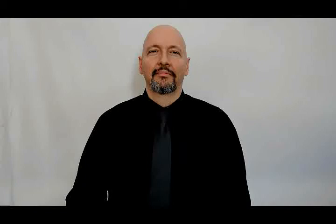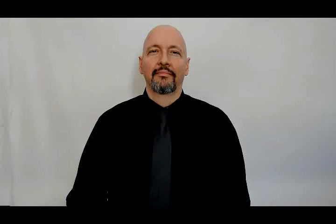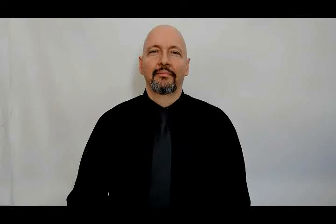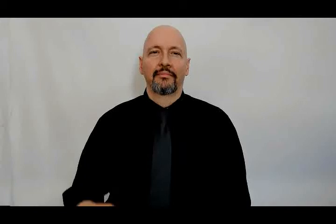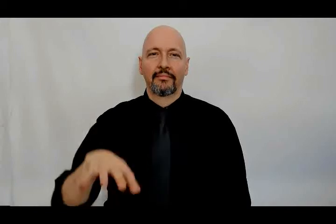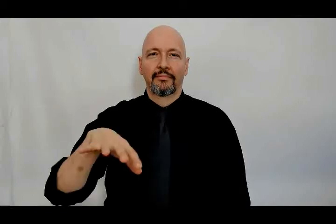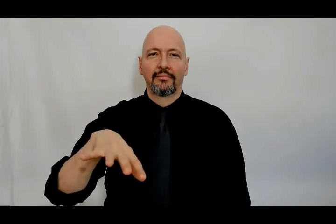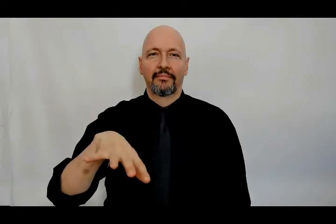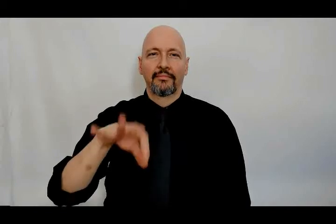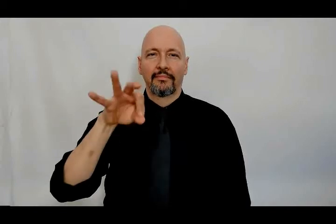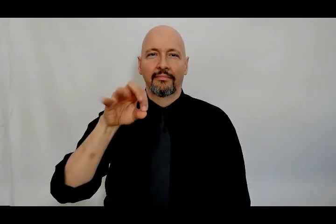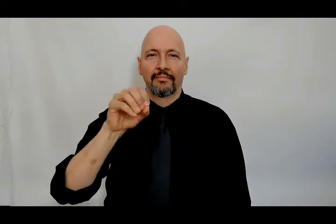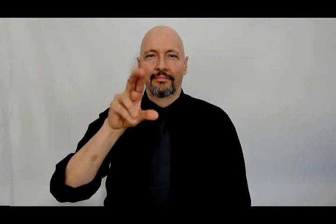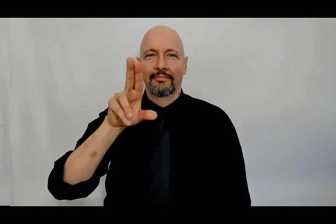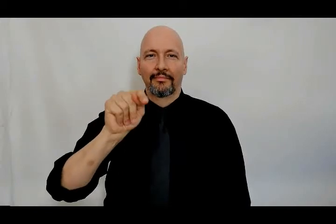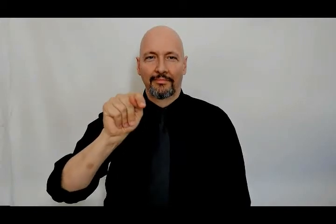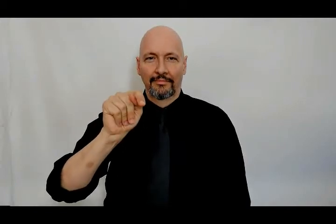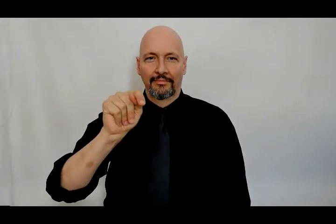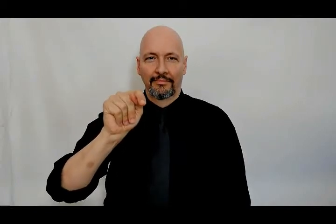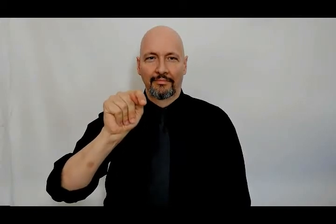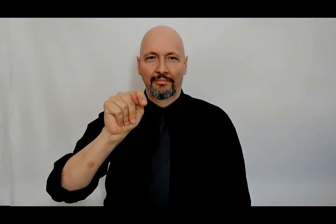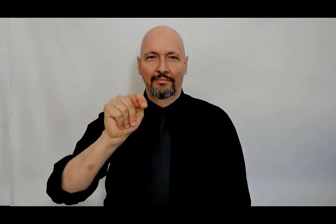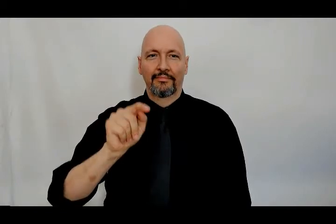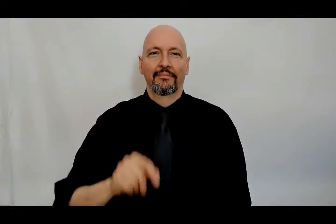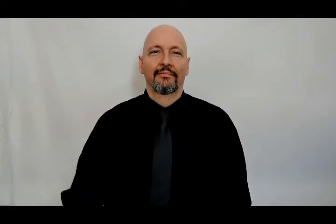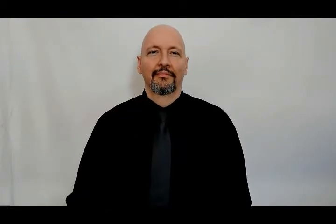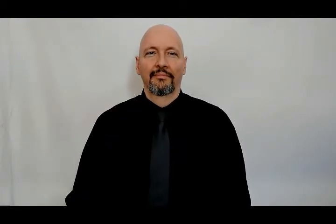find out